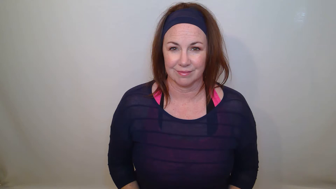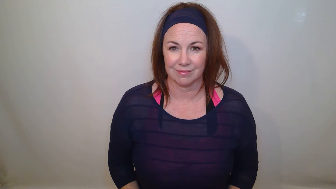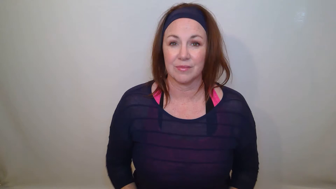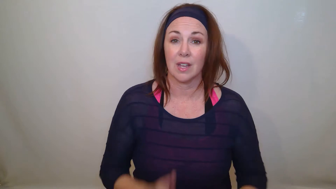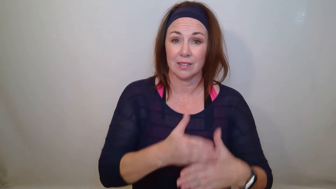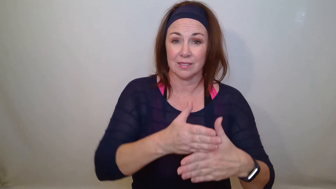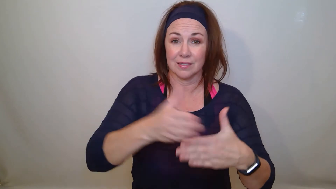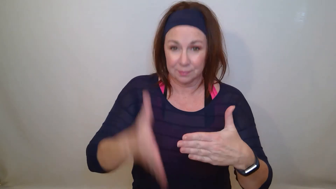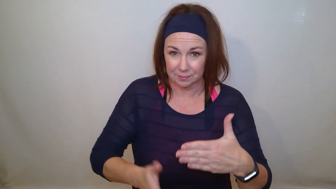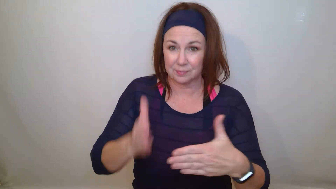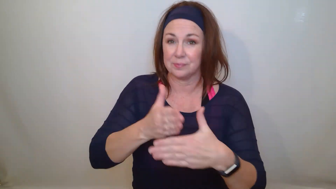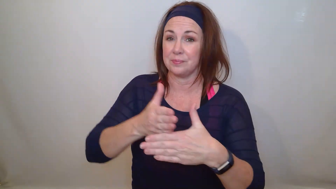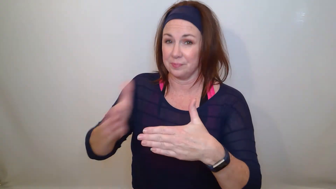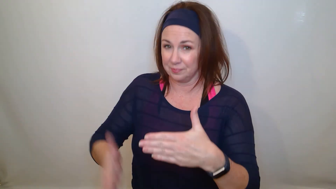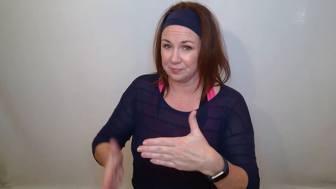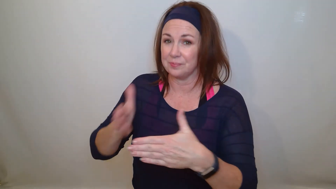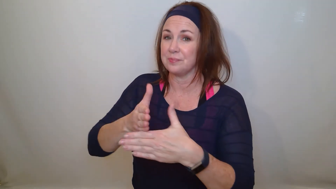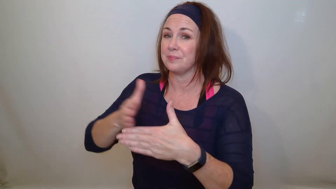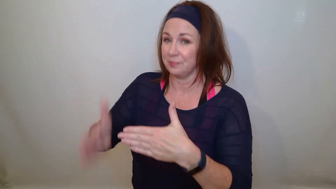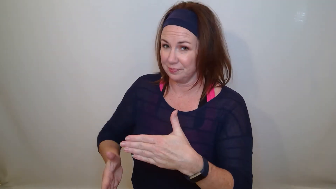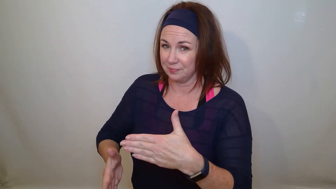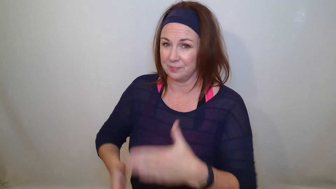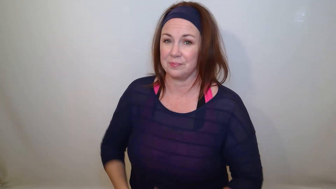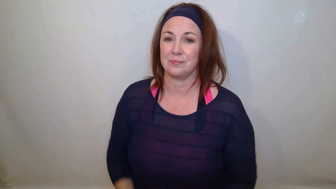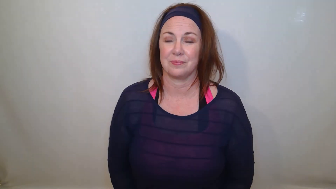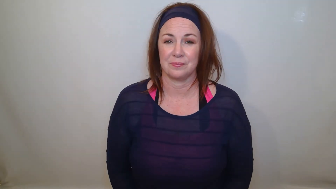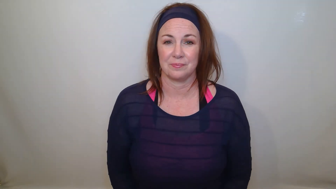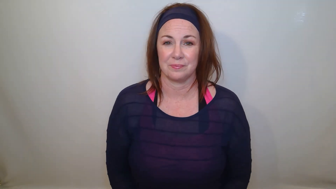Opposite